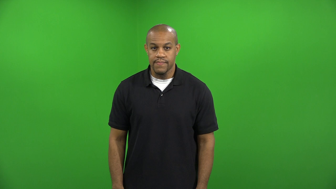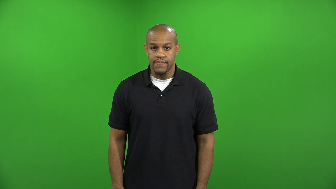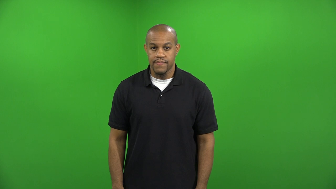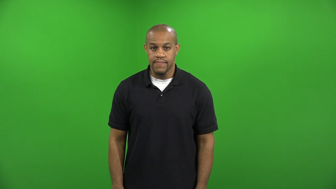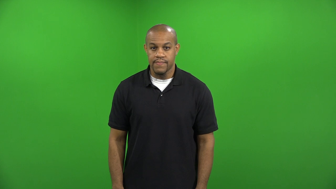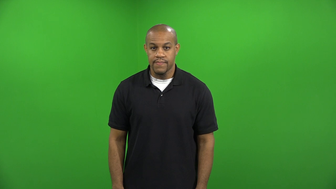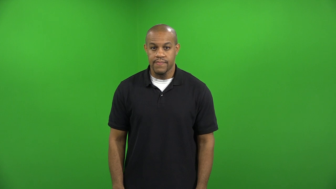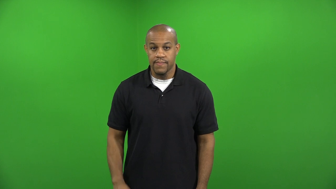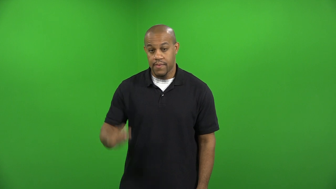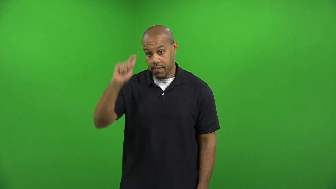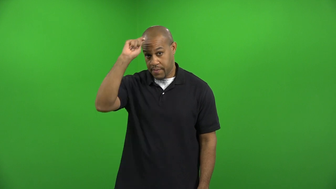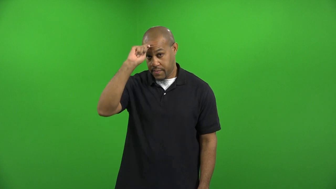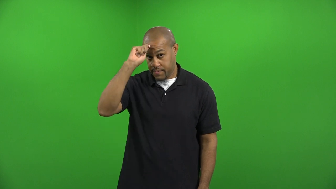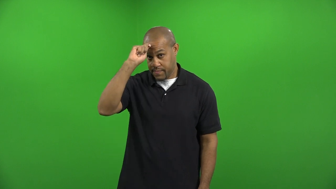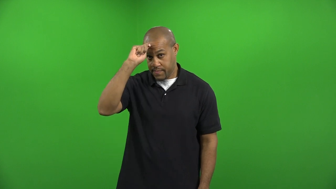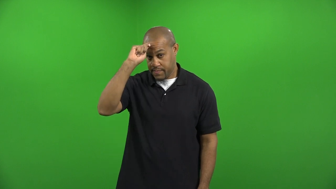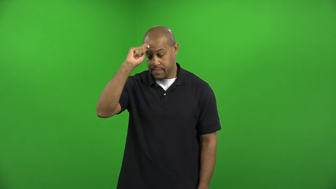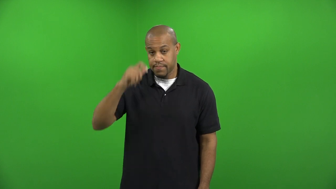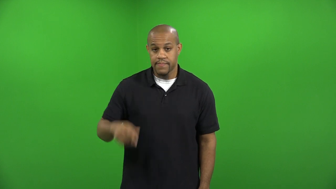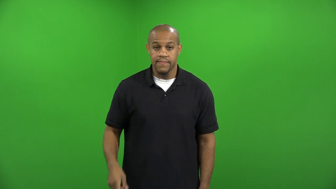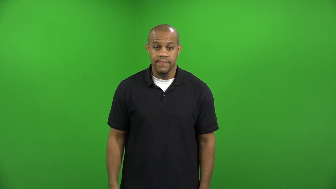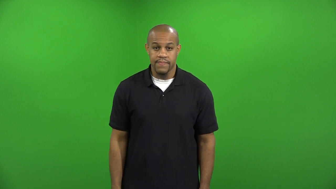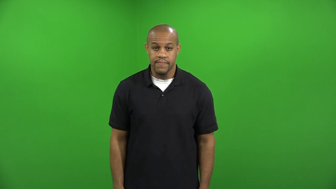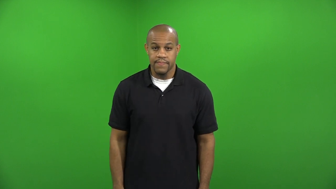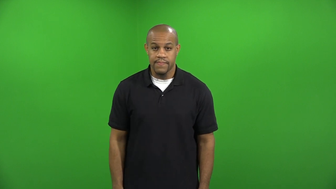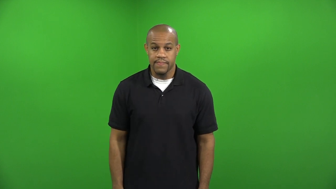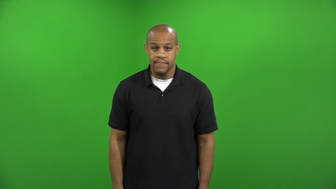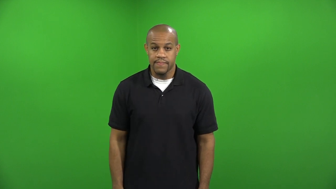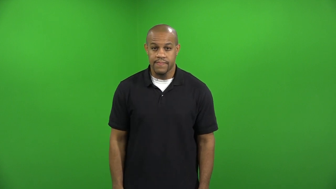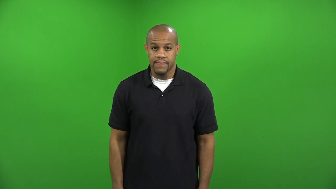Cap